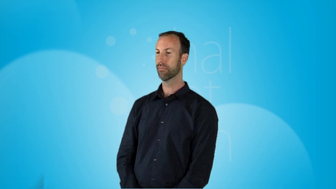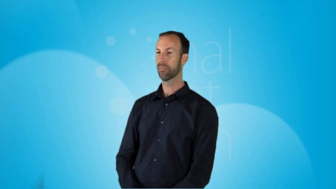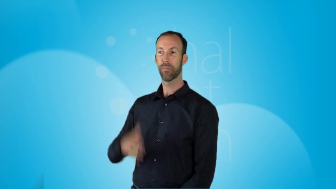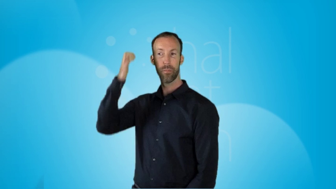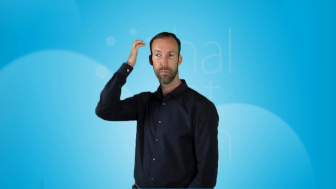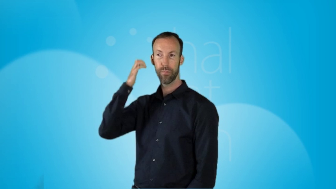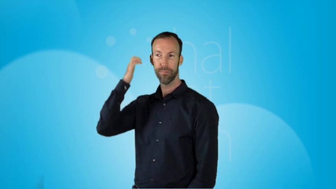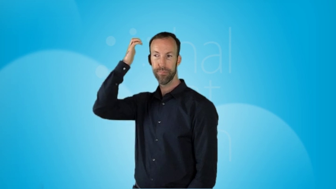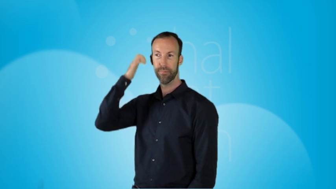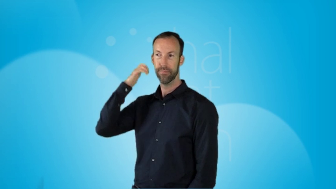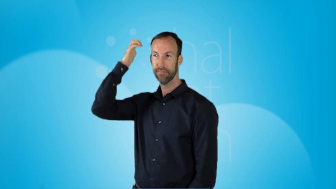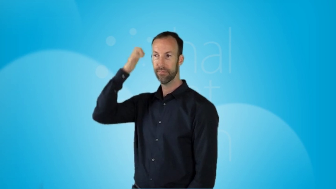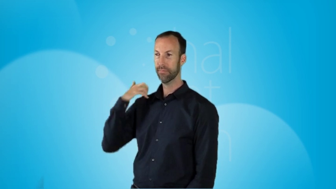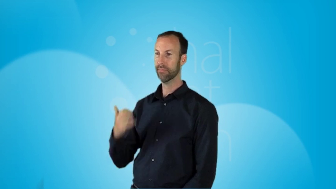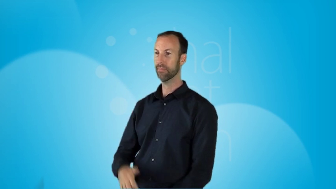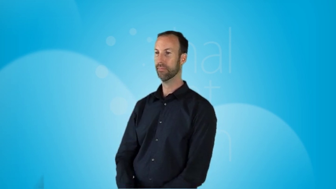comb